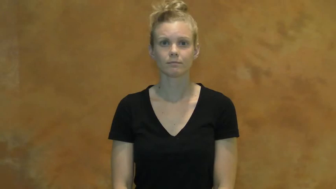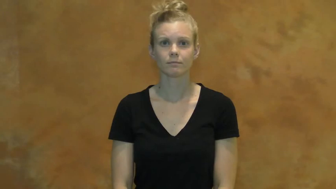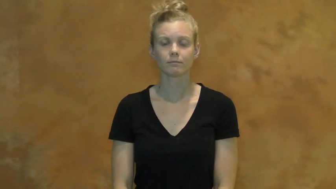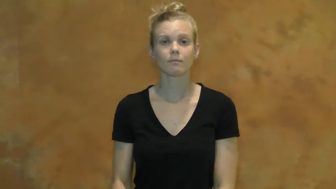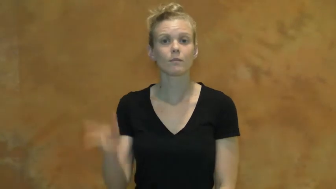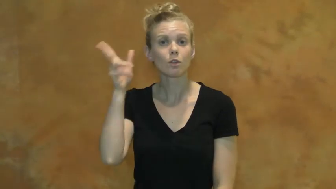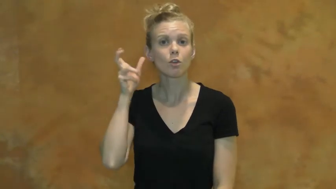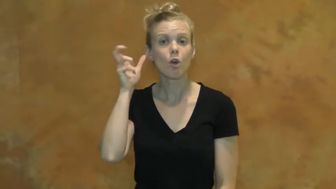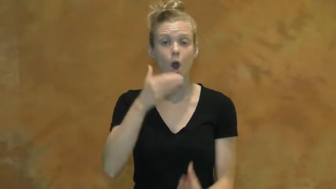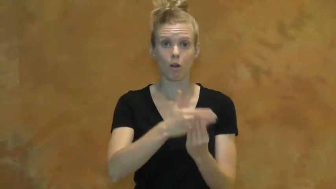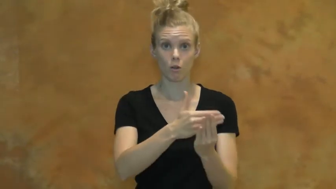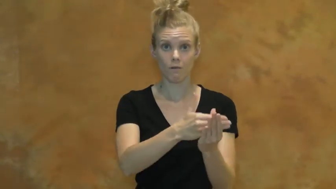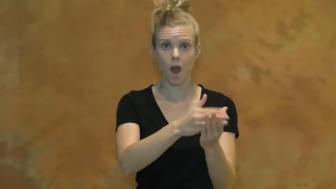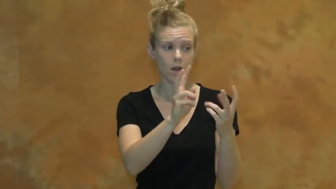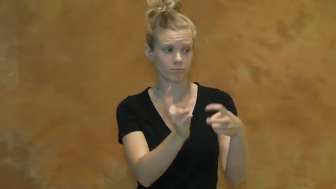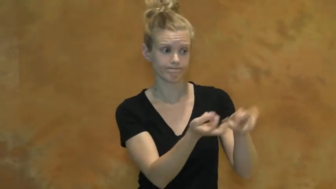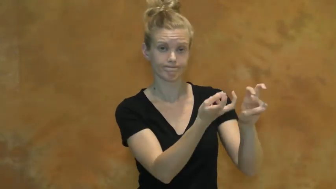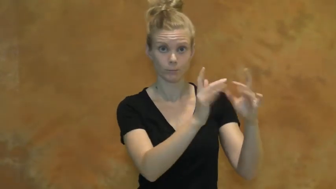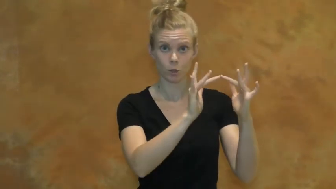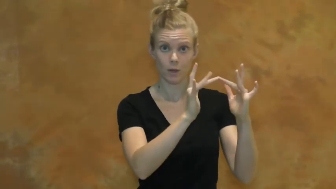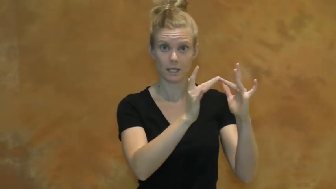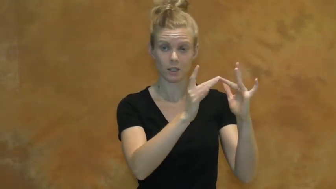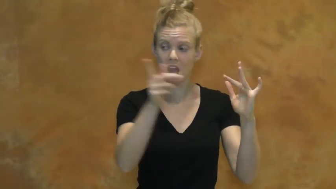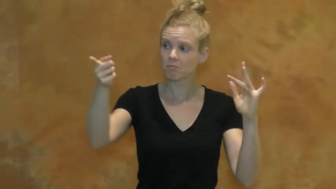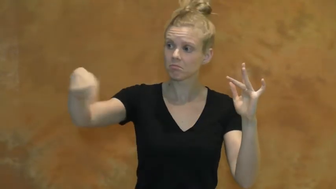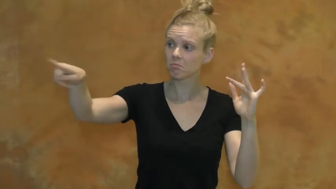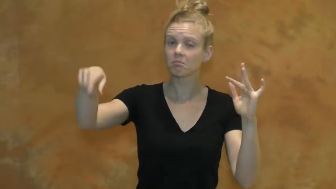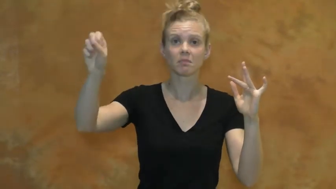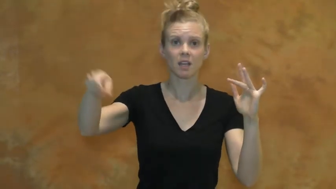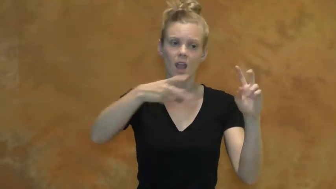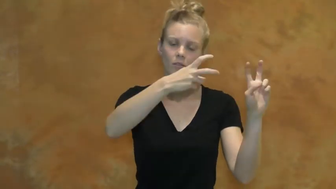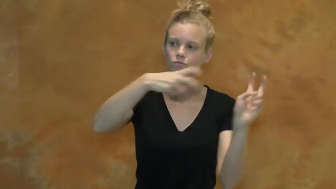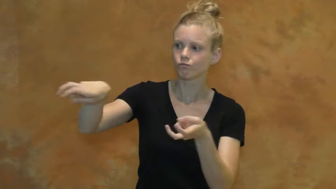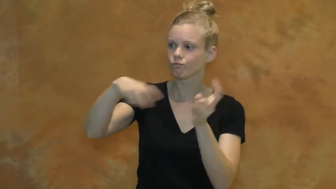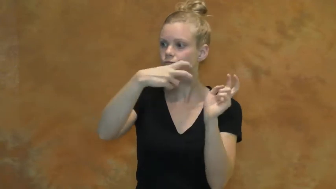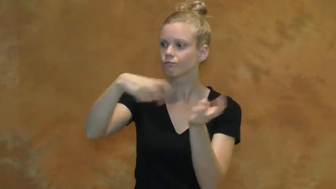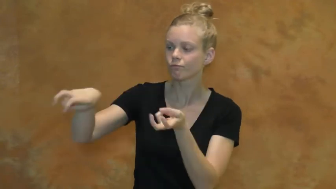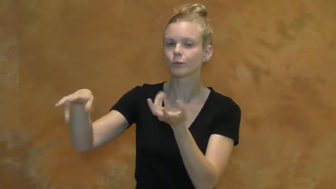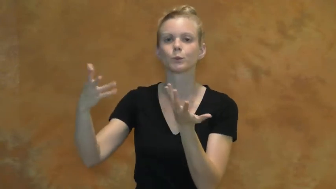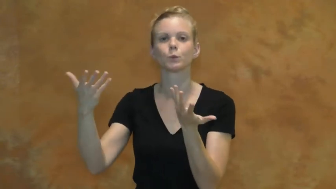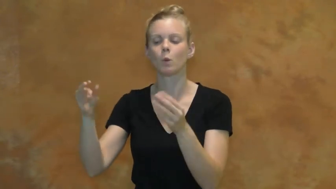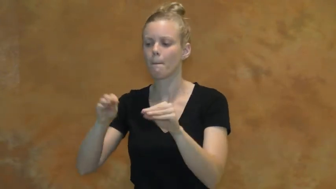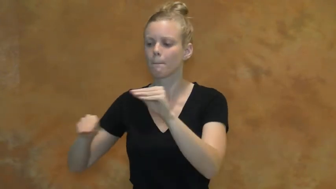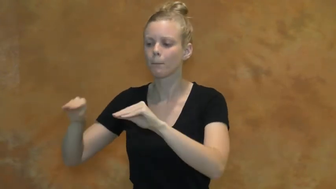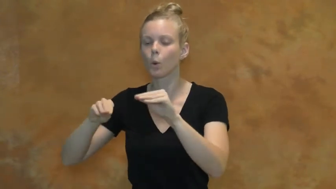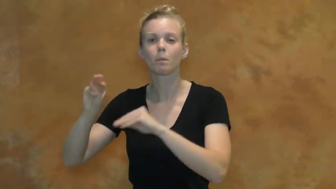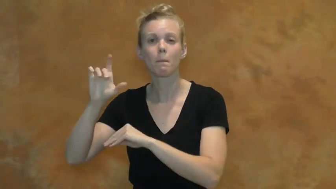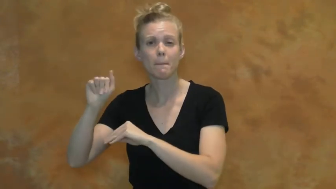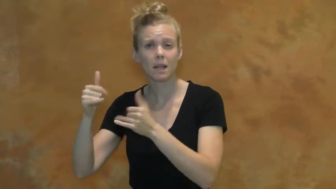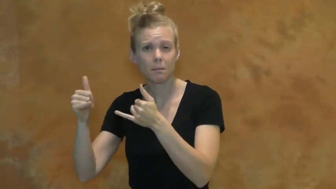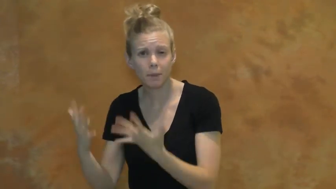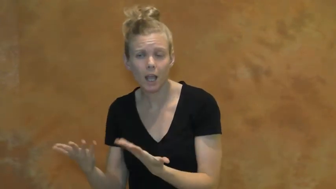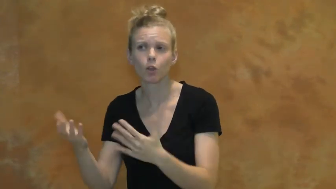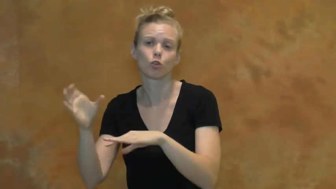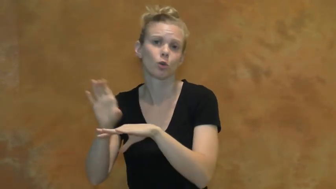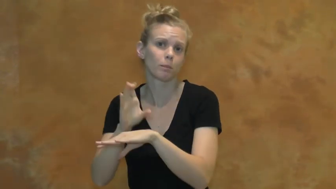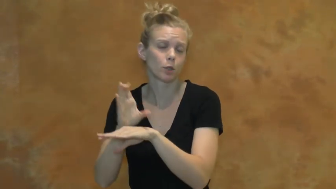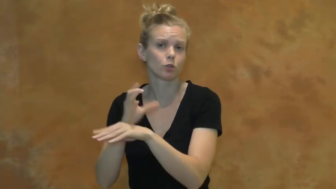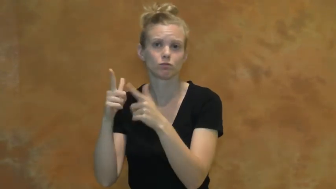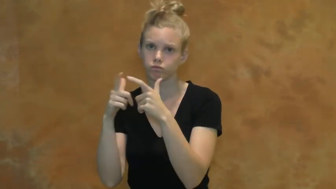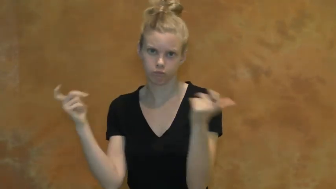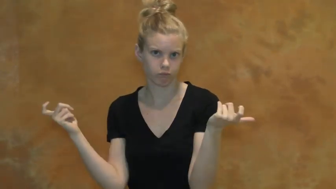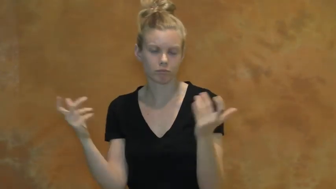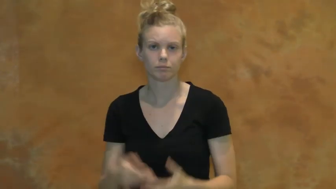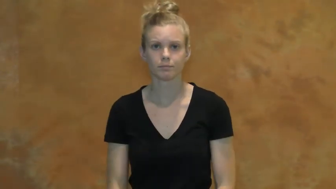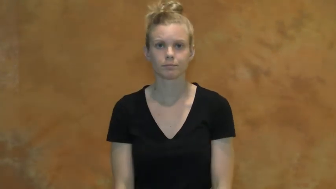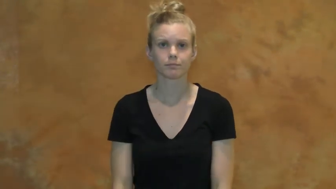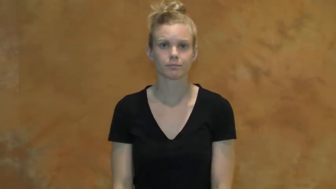pod radio